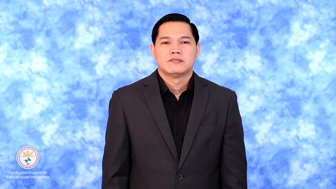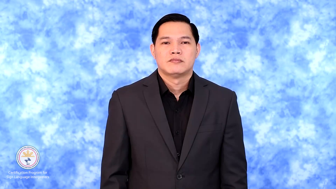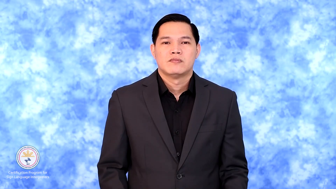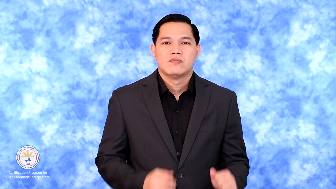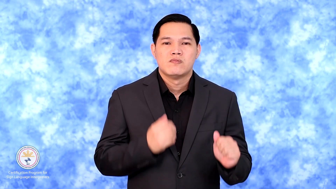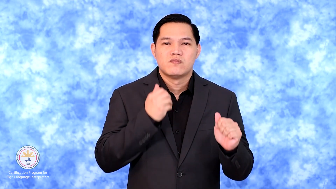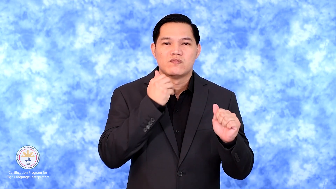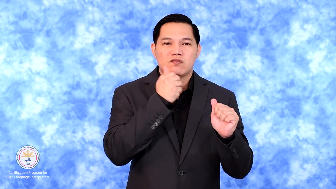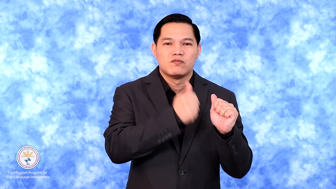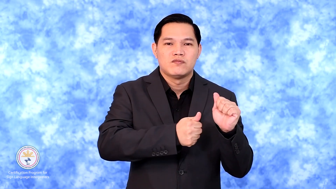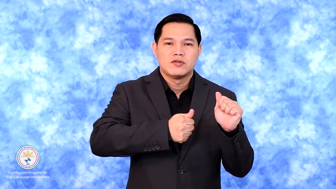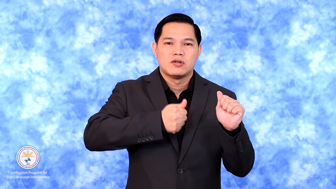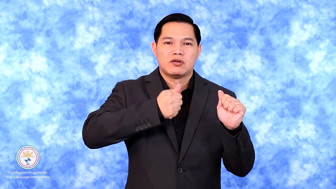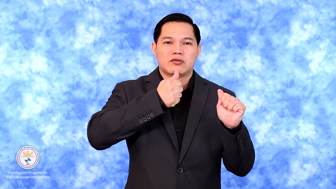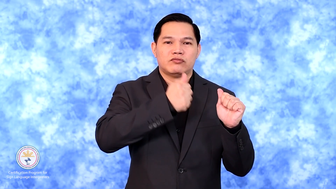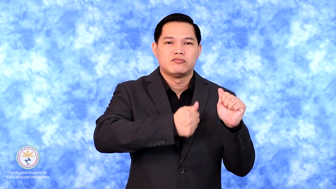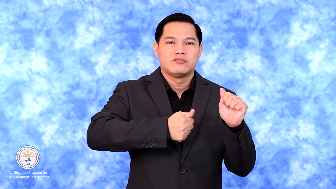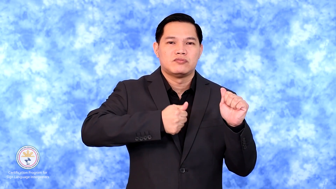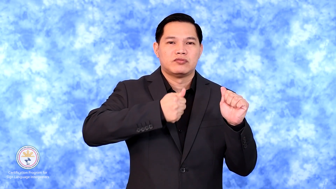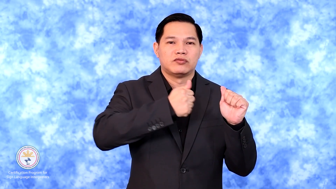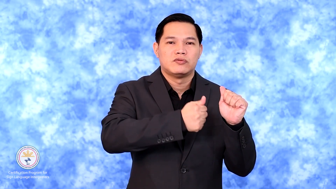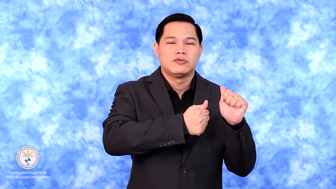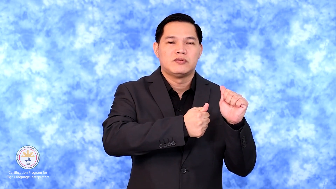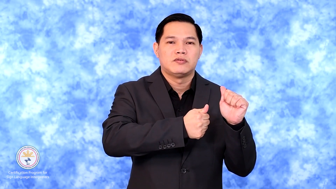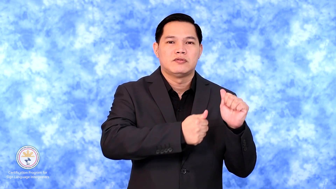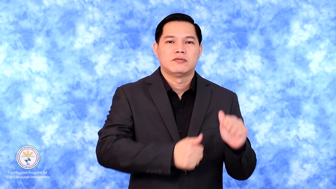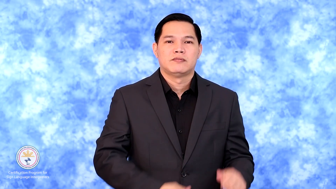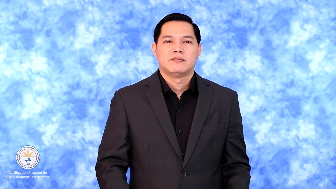Chase